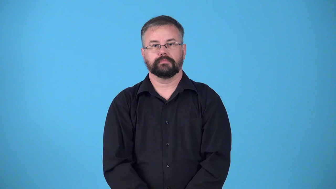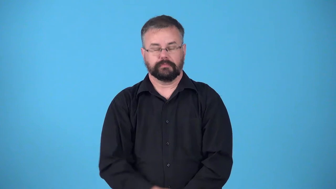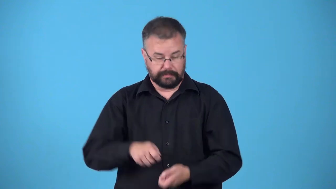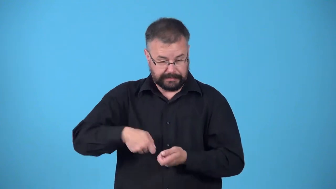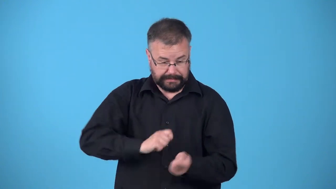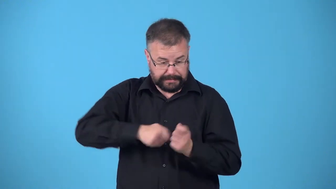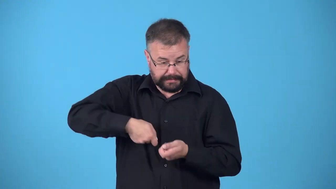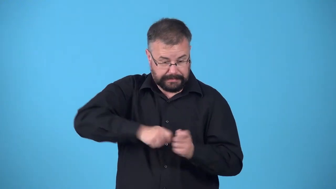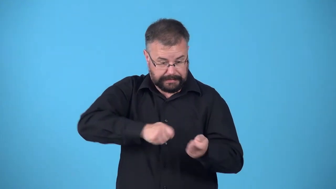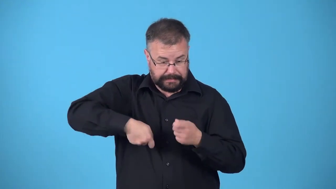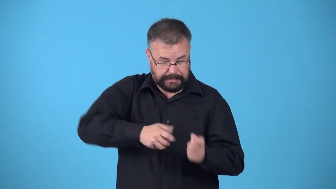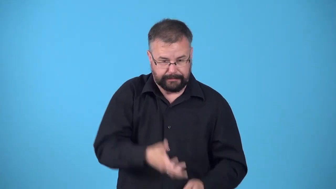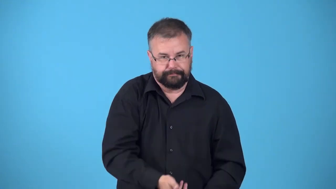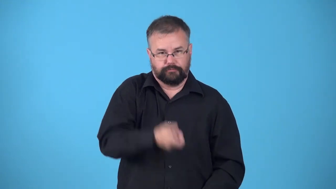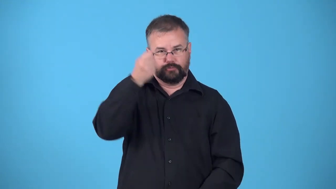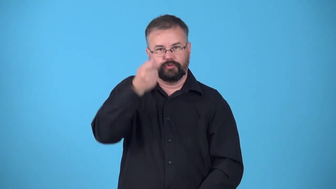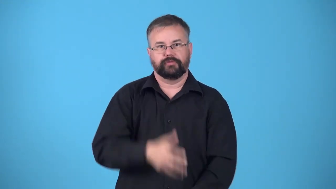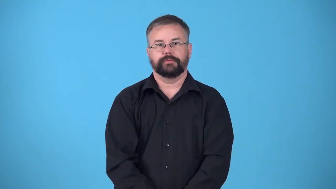dig up